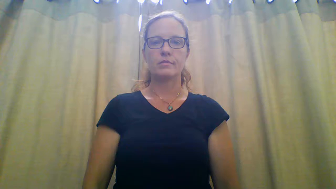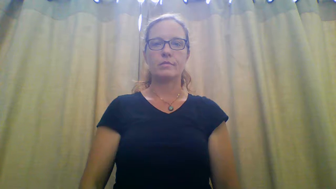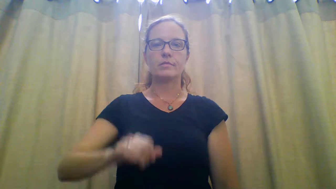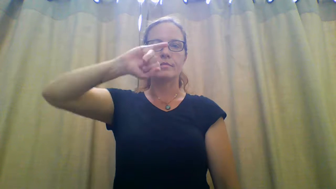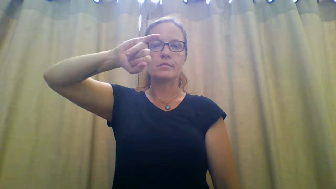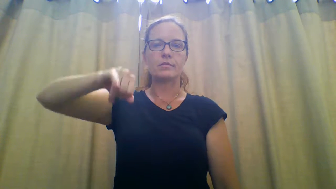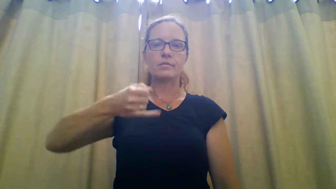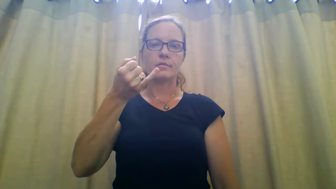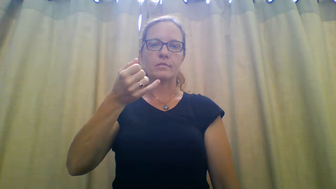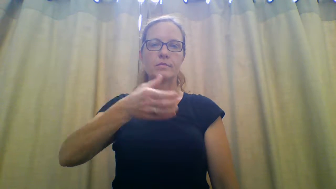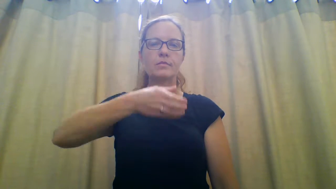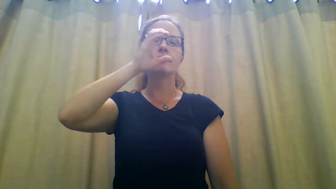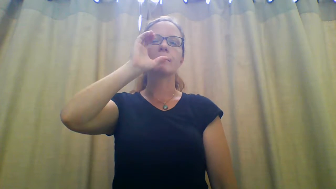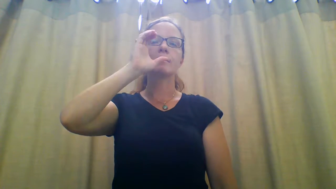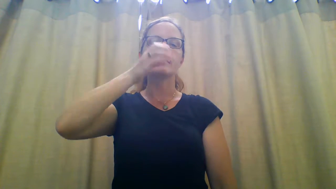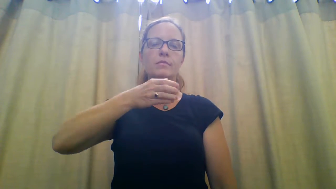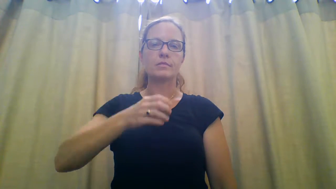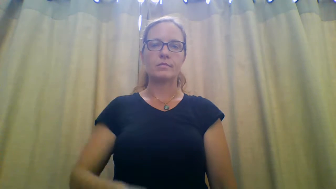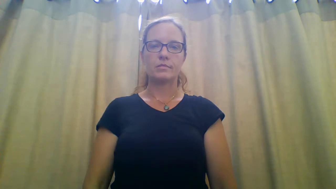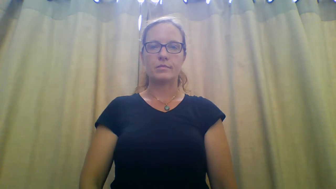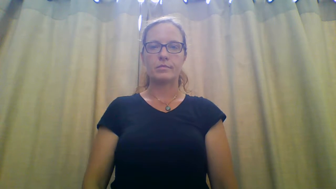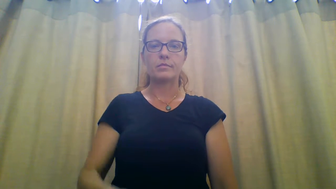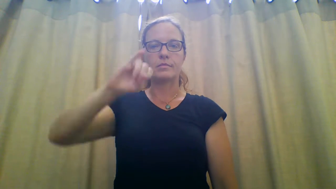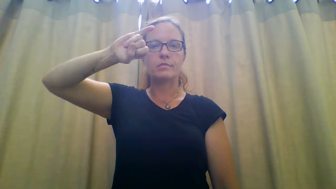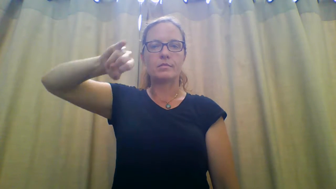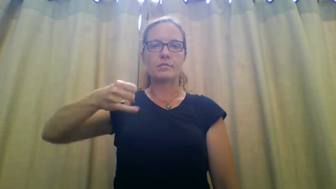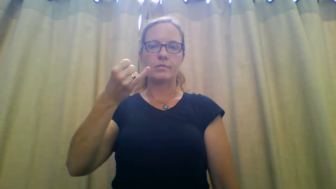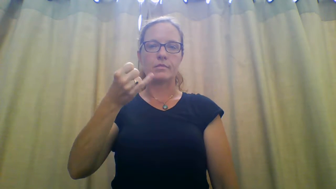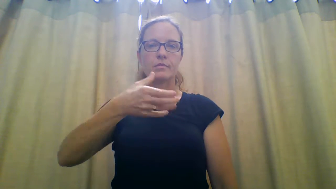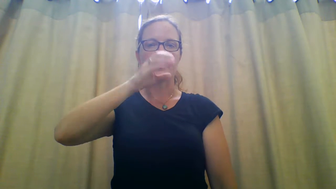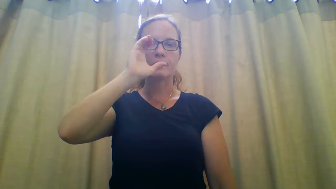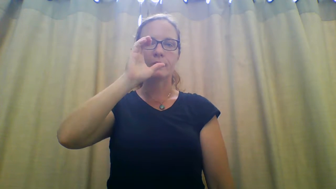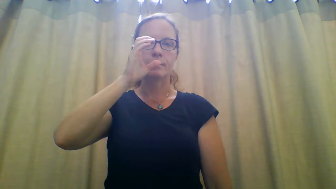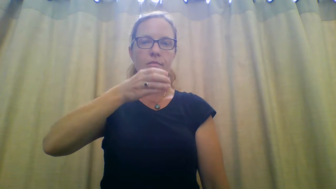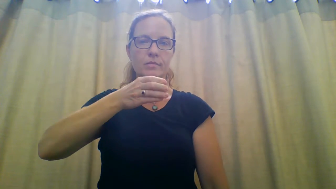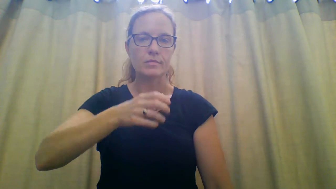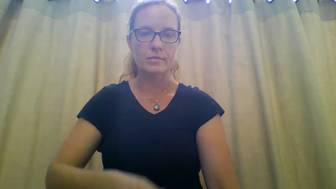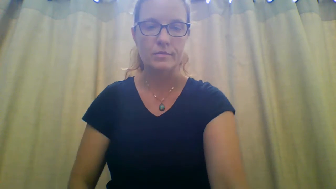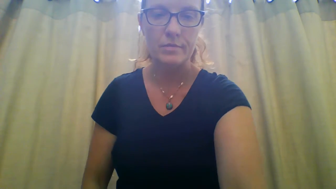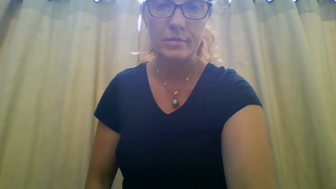Juice